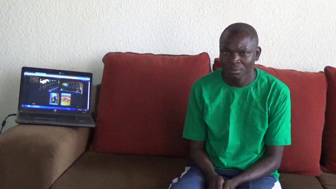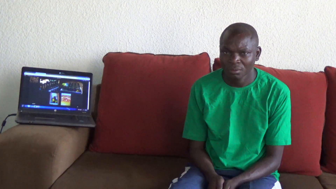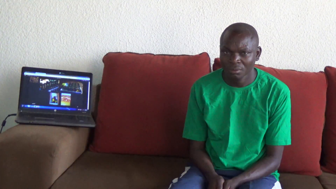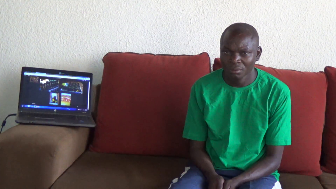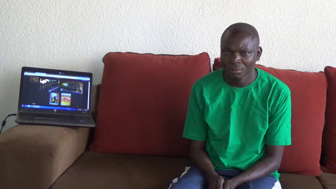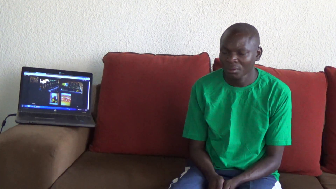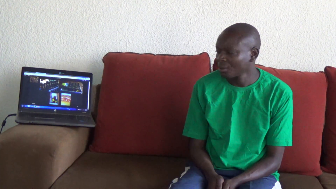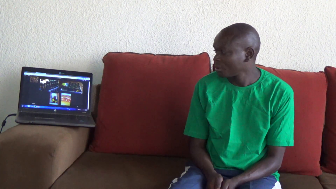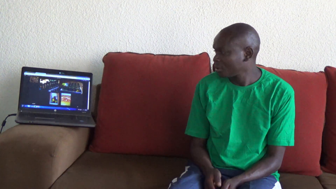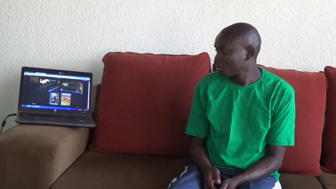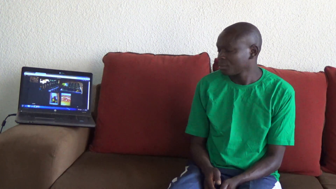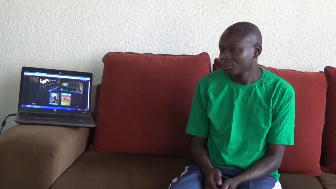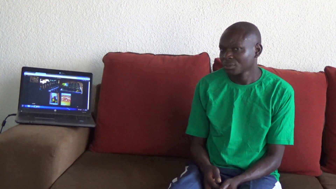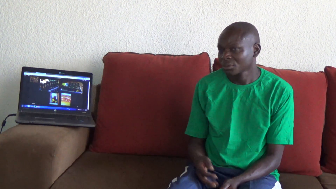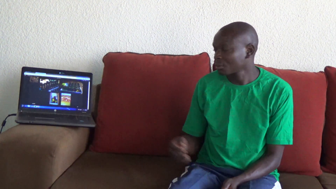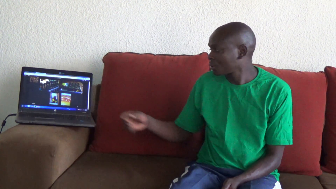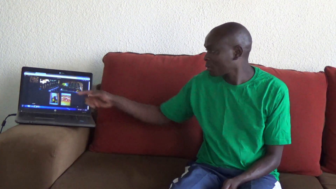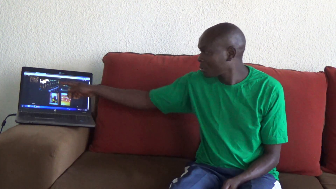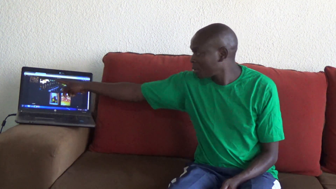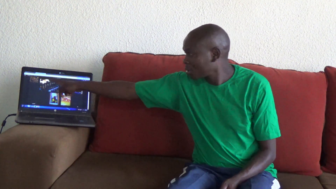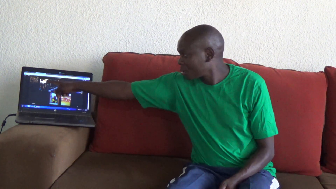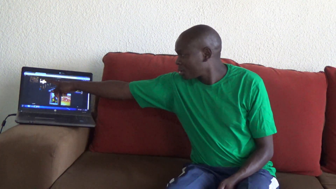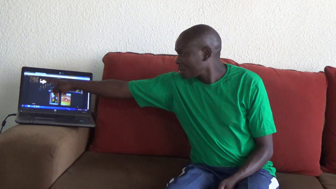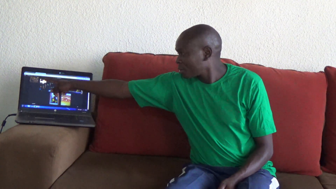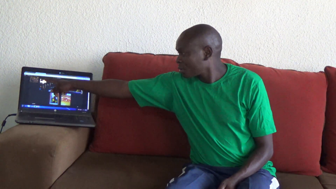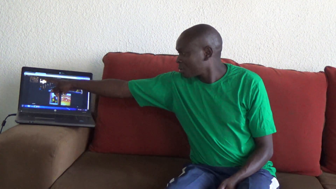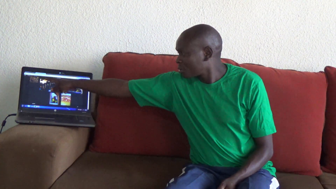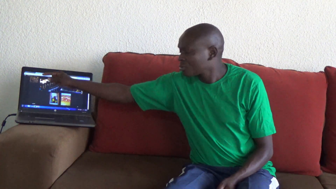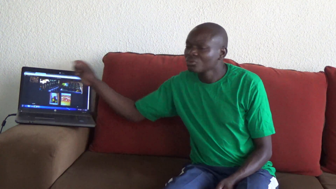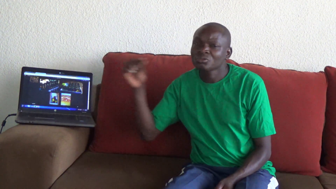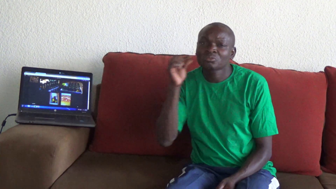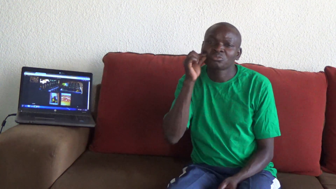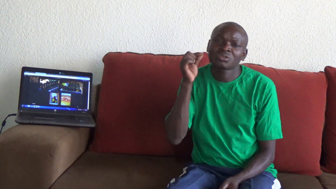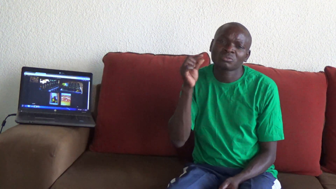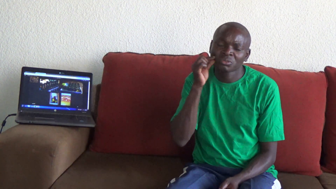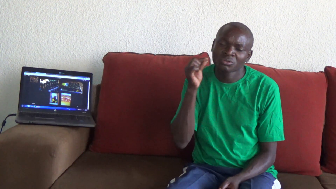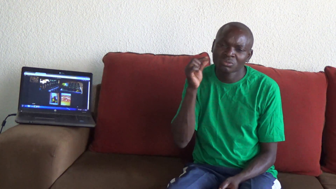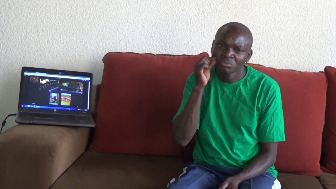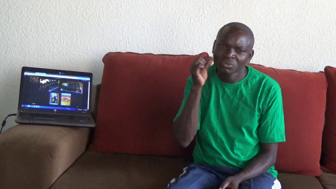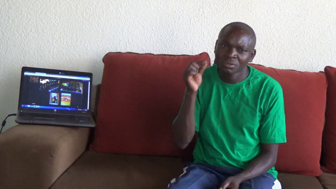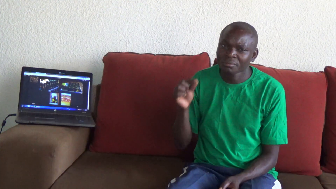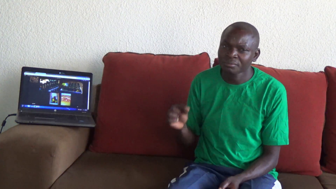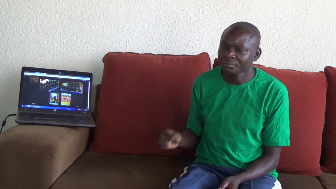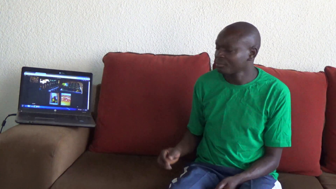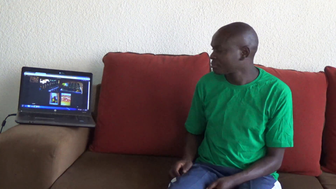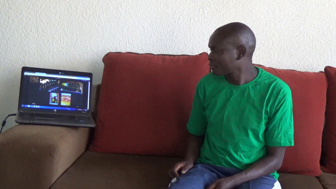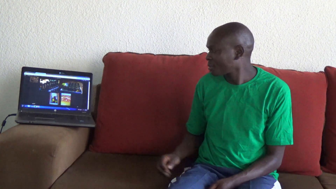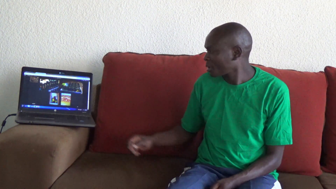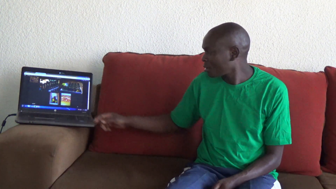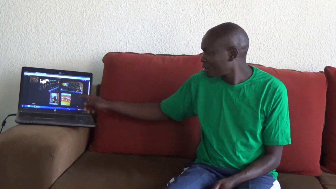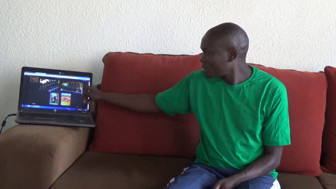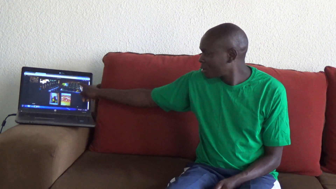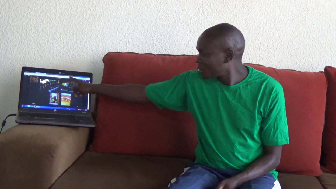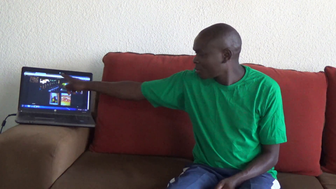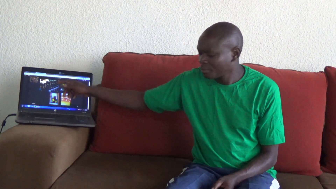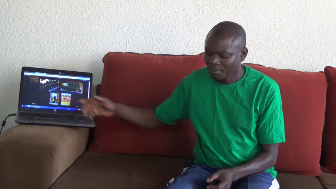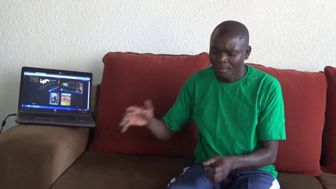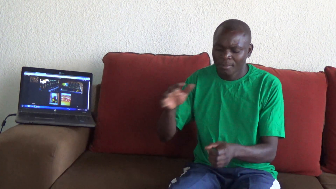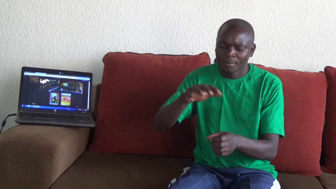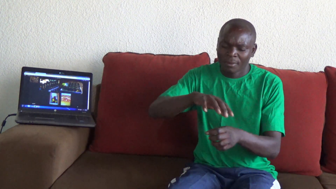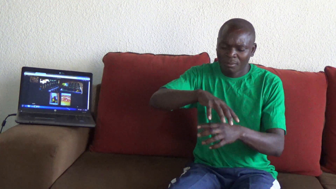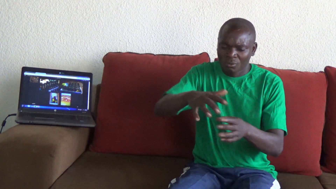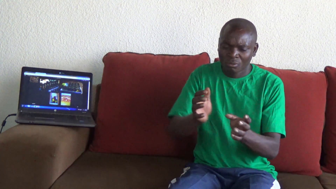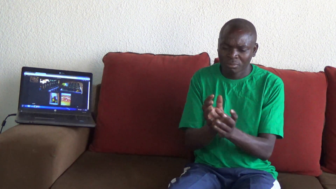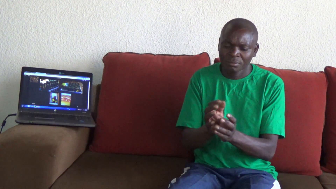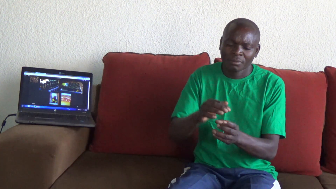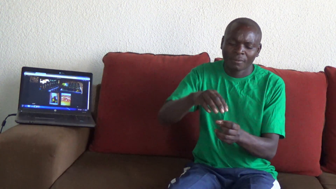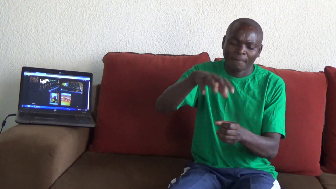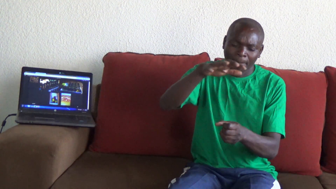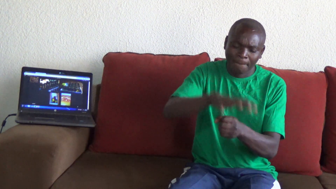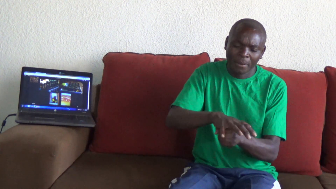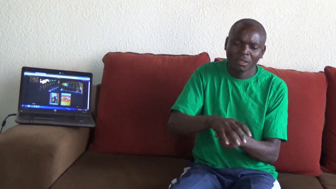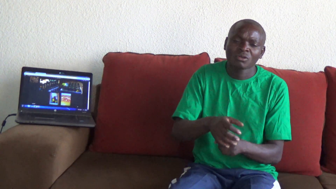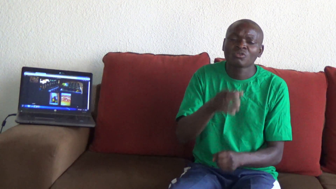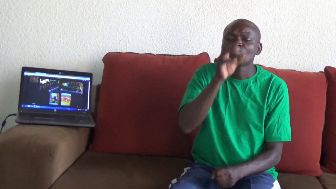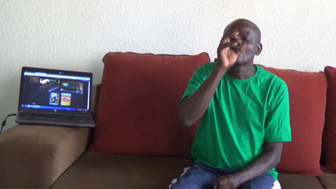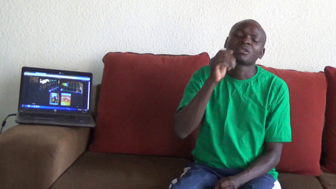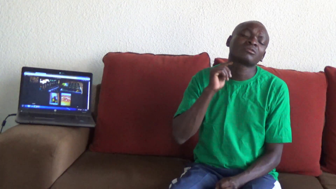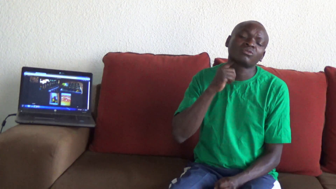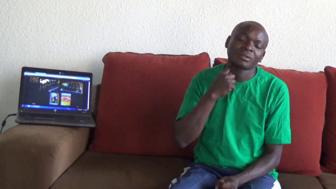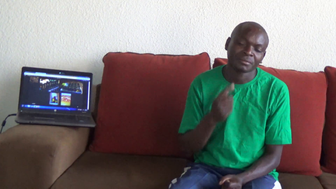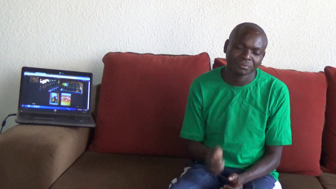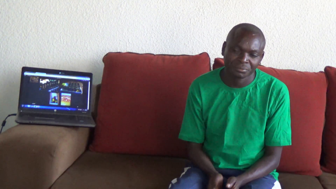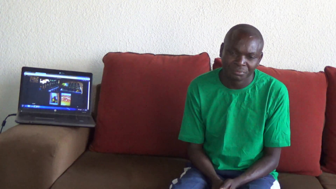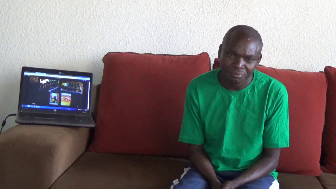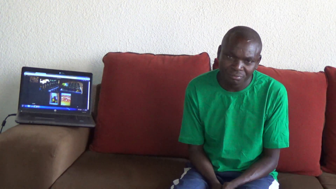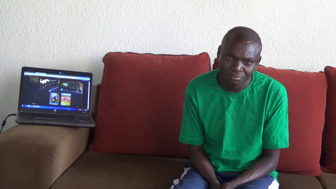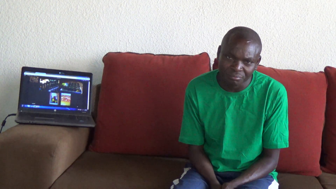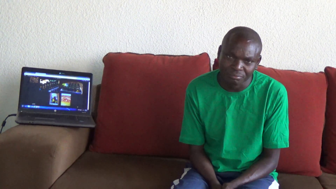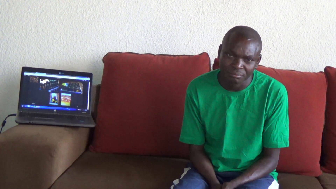honey